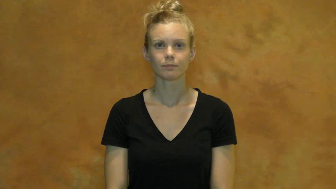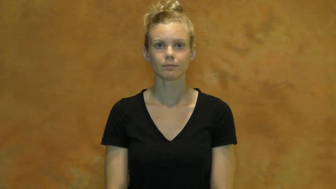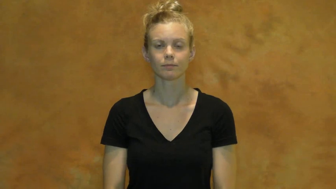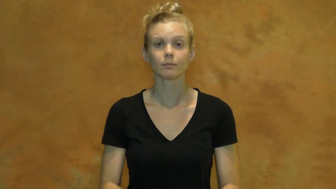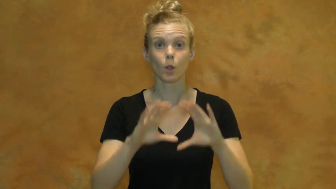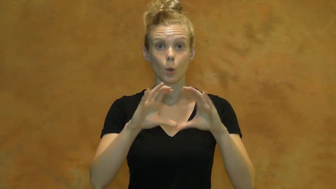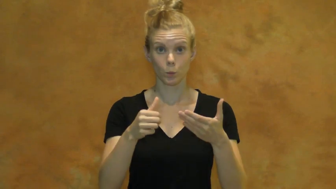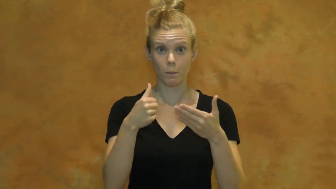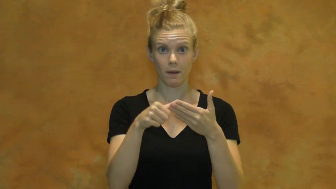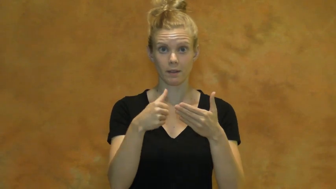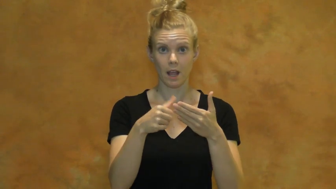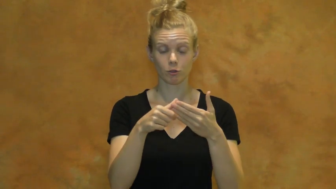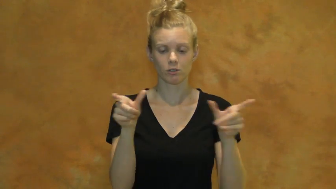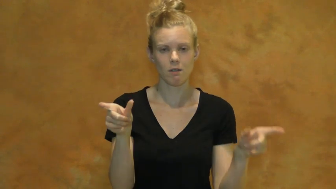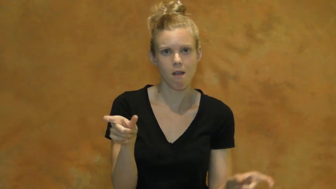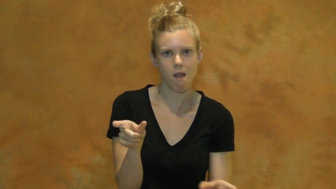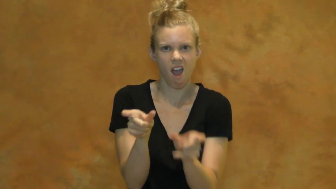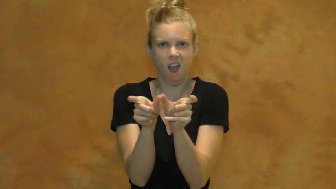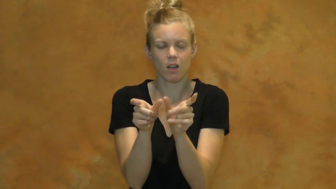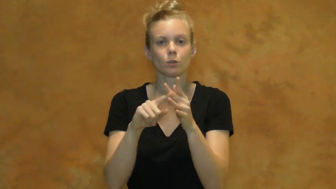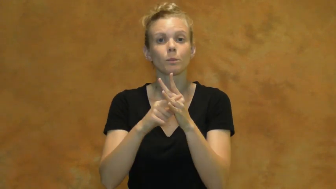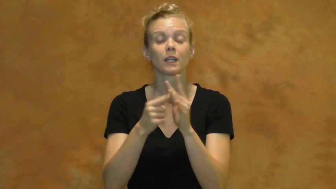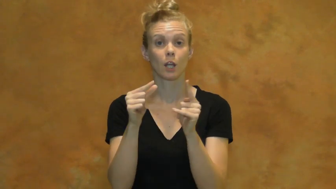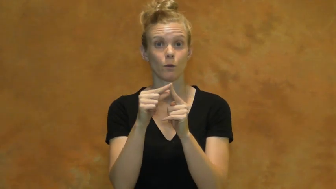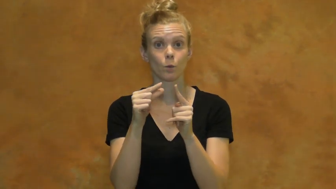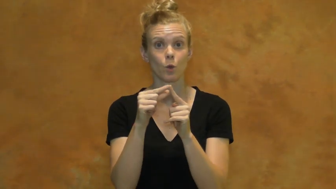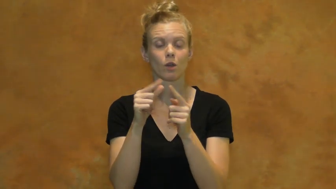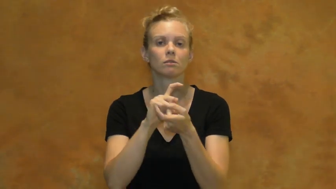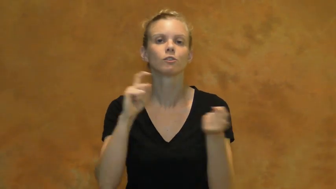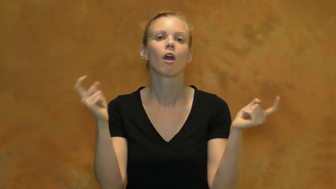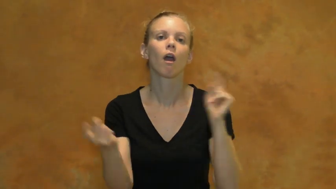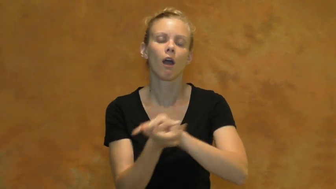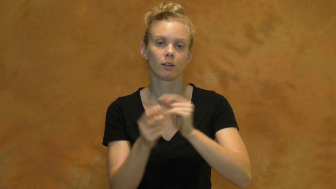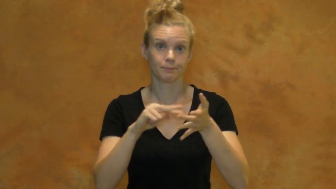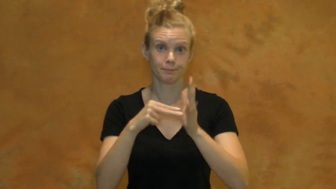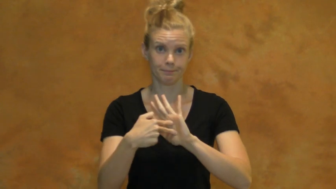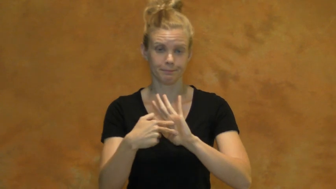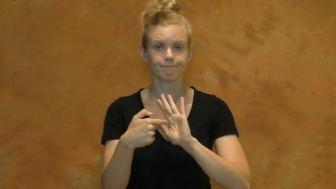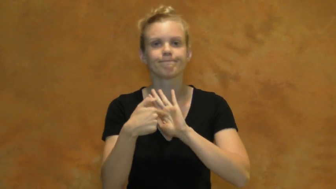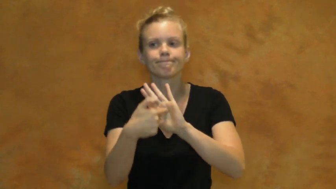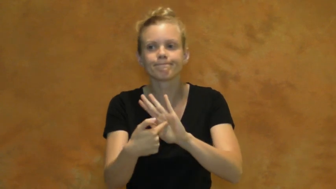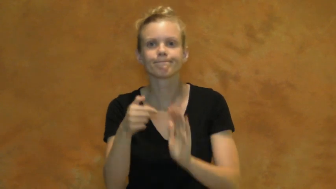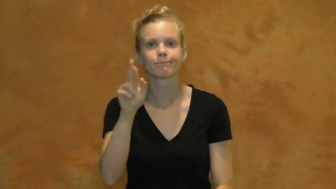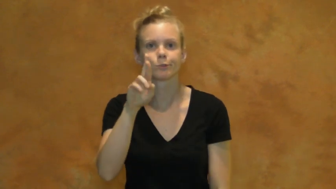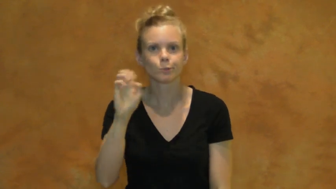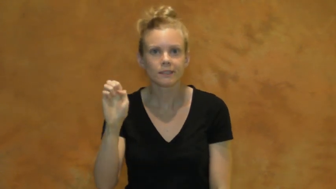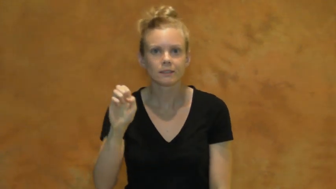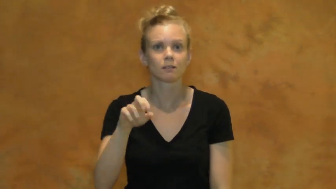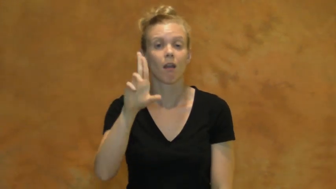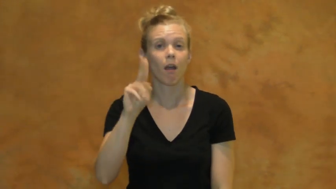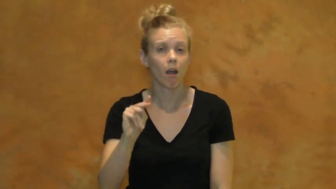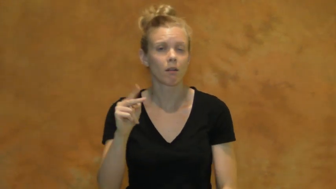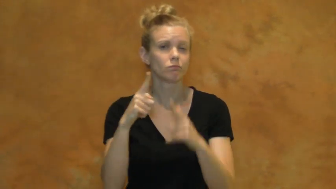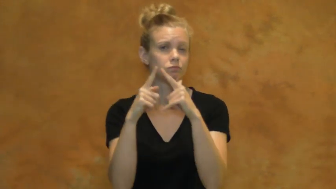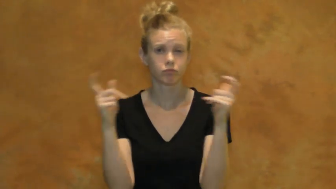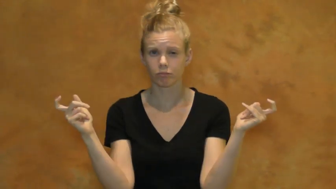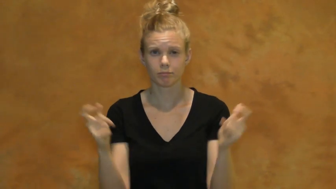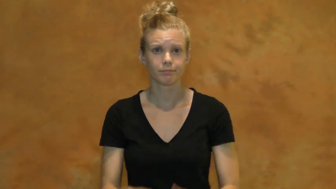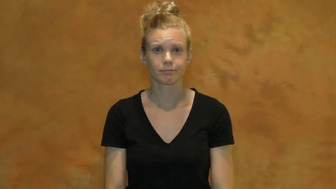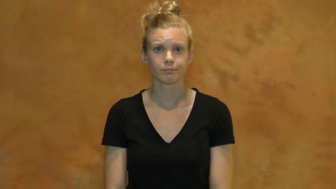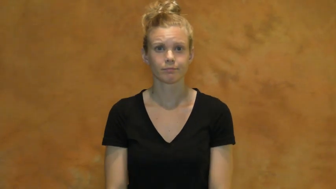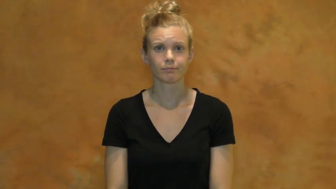prefix